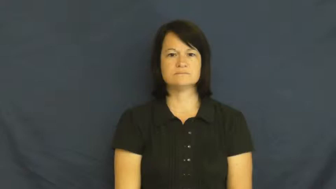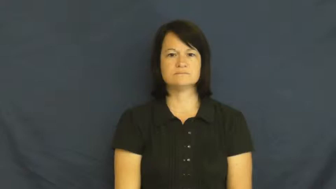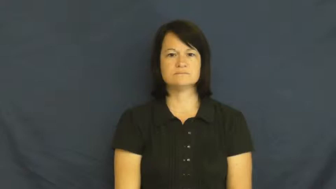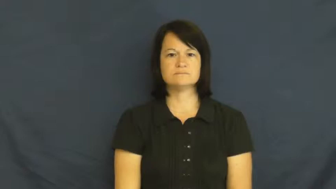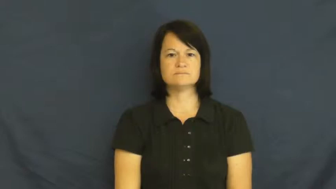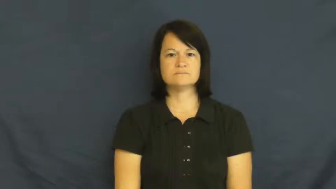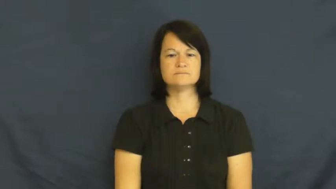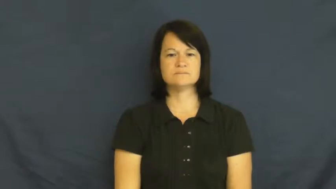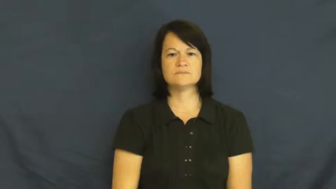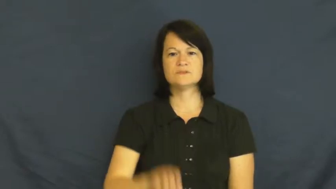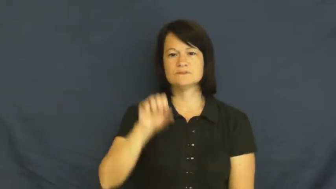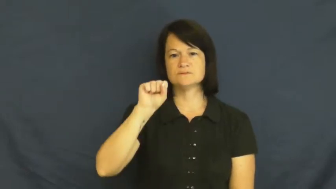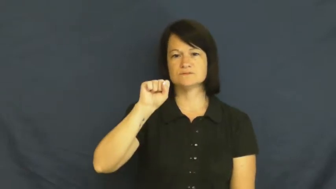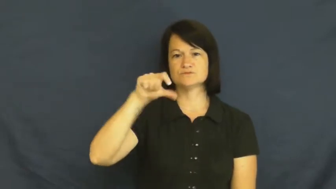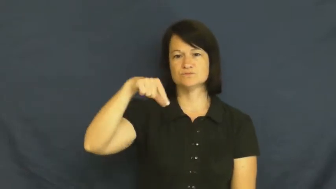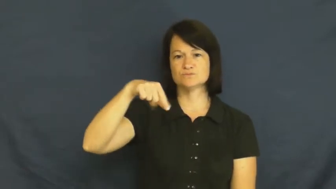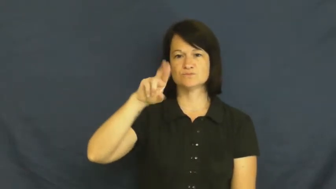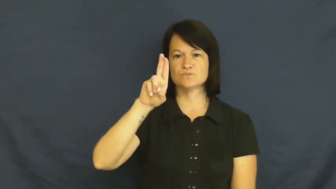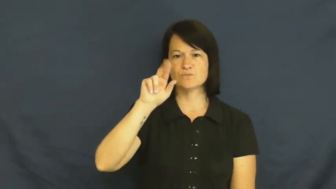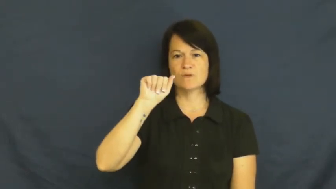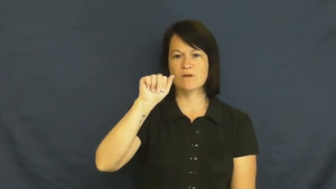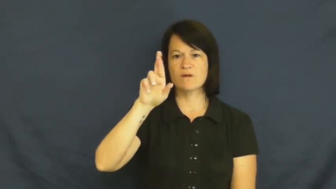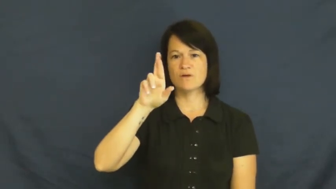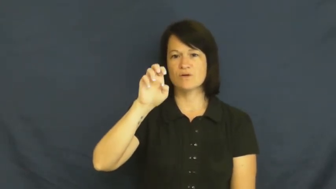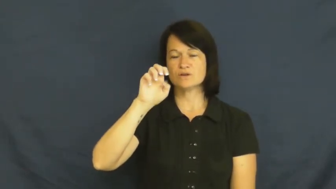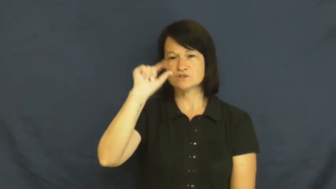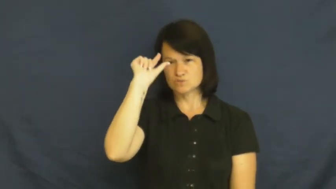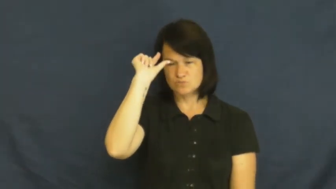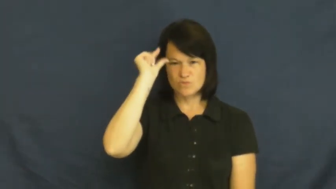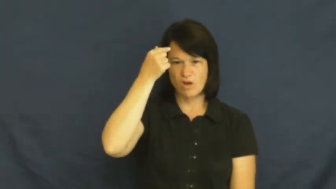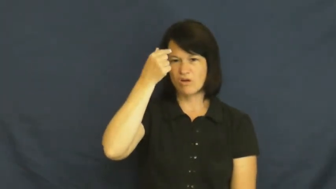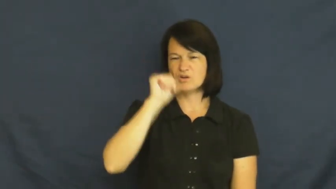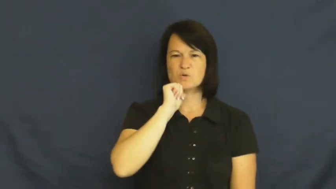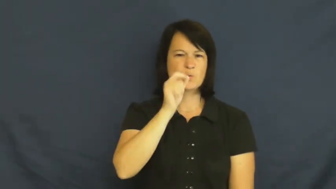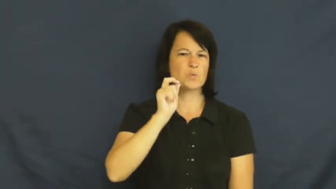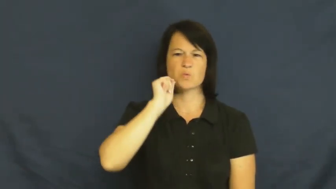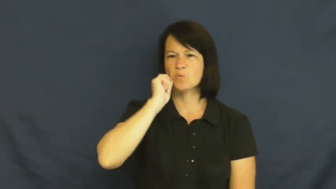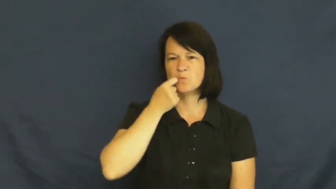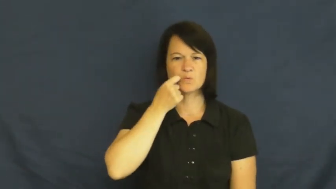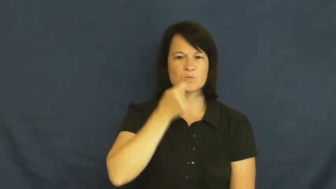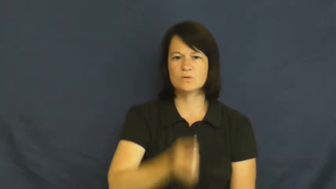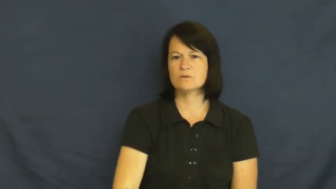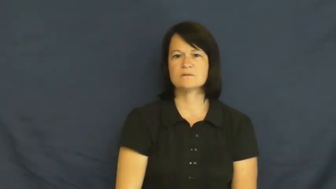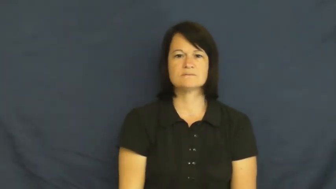square-not cool